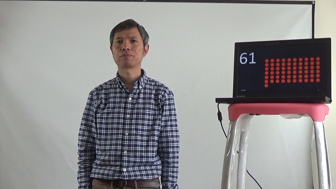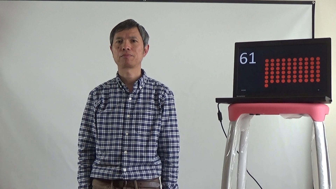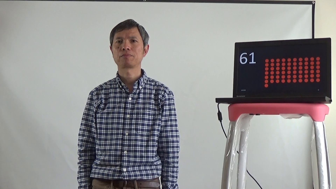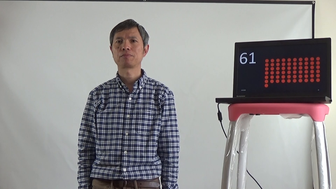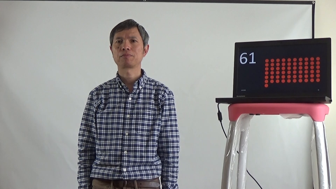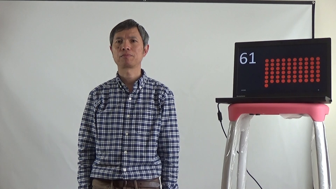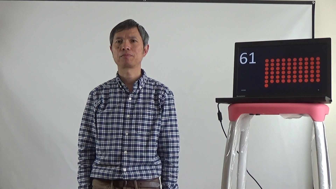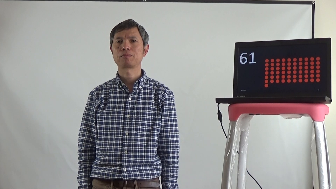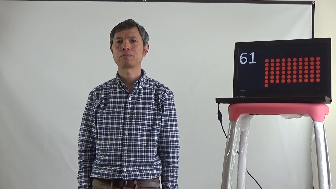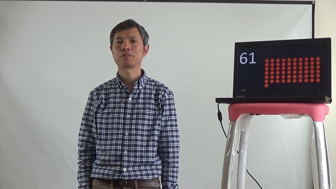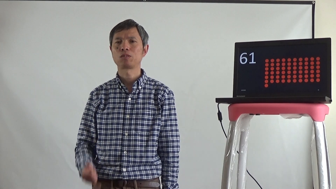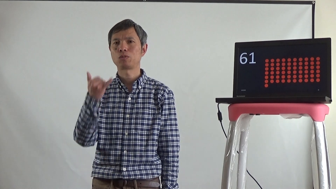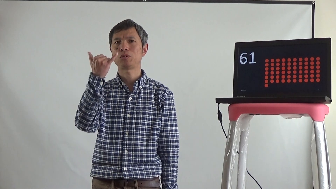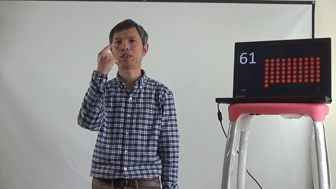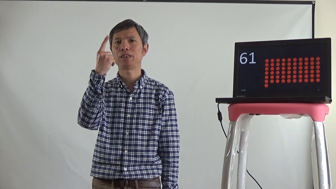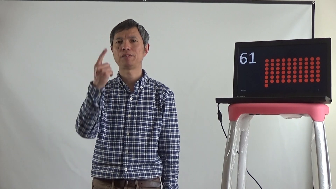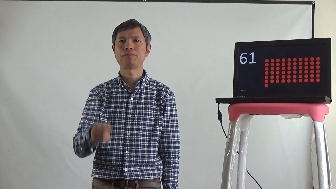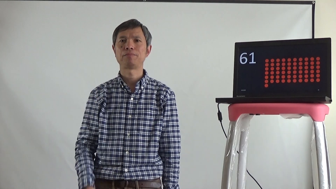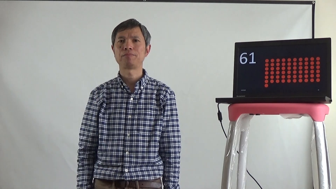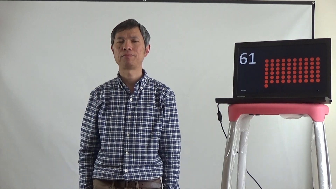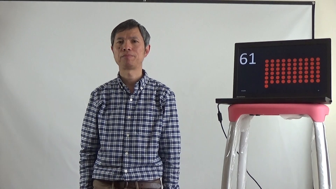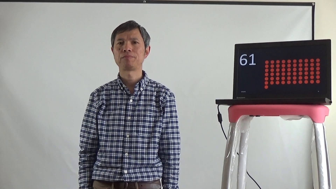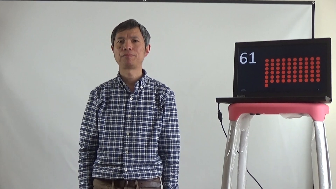number61